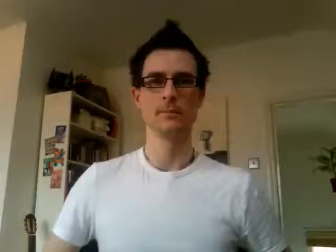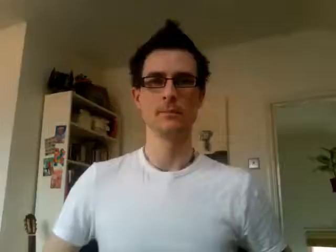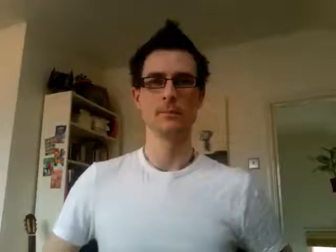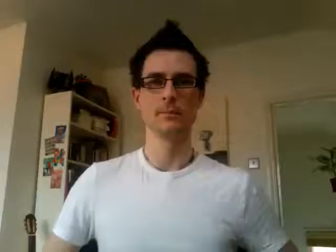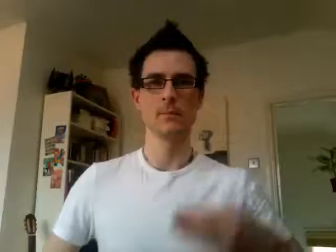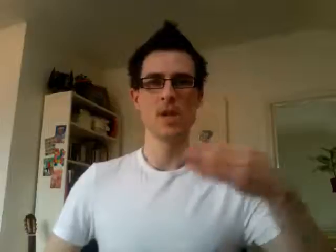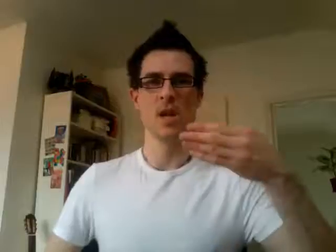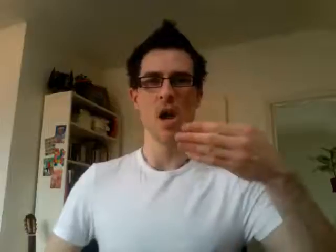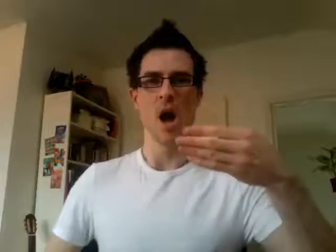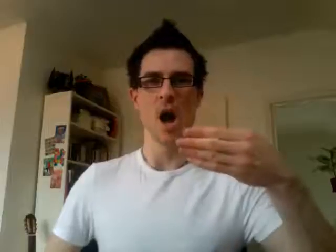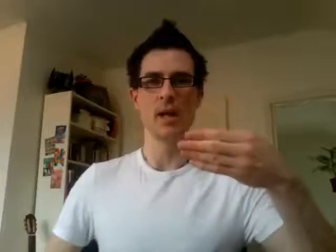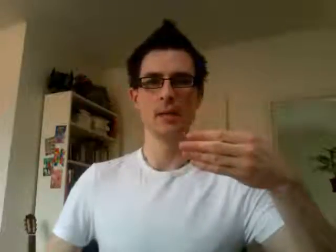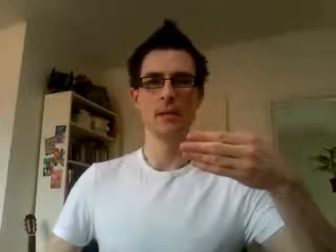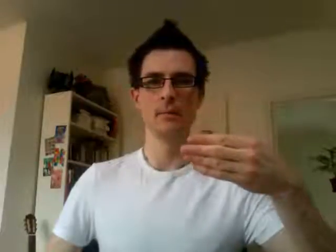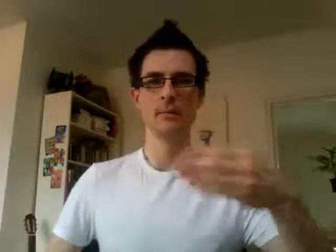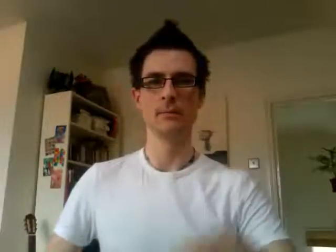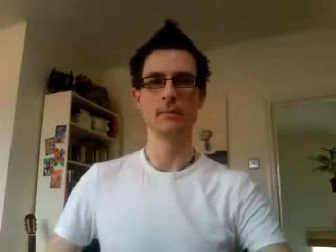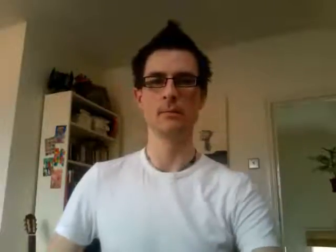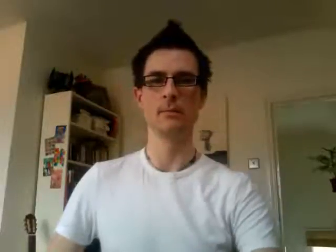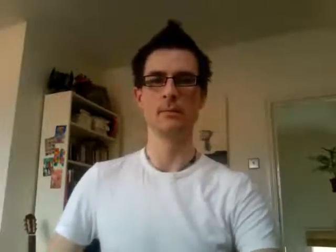9